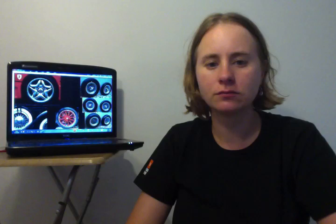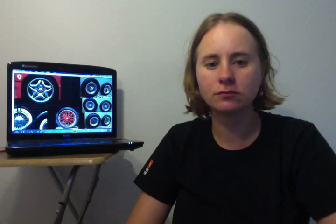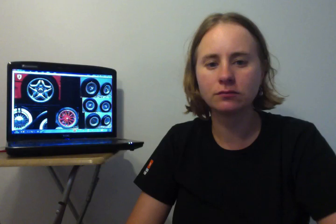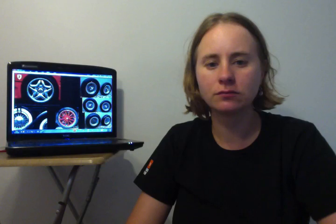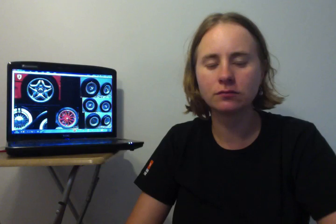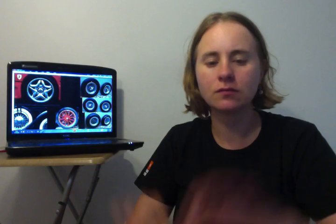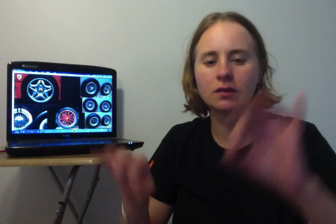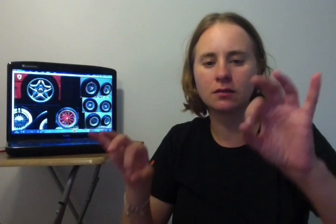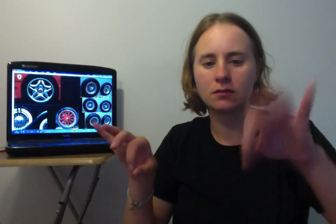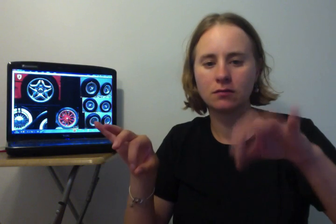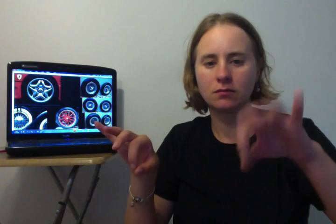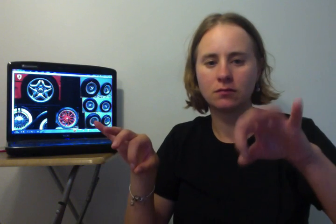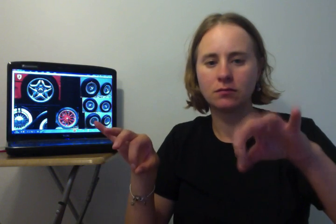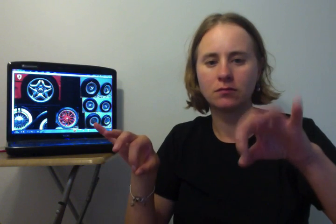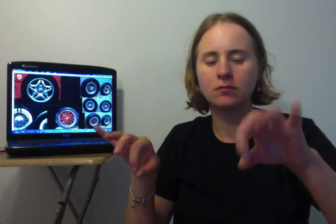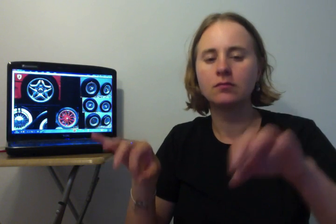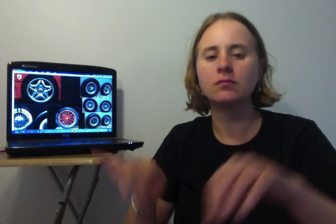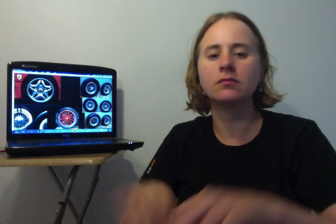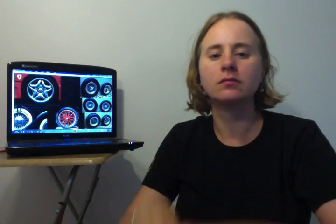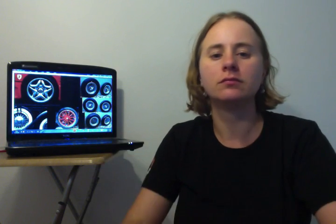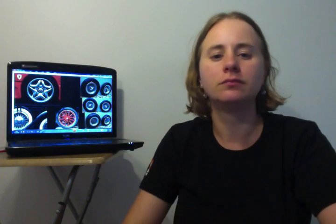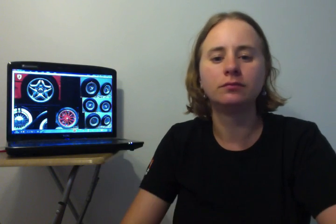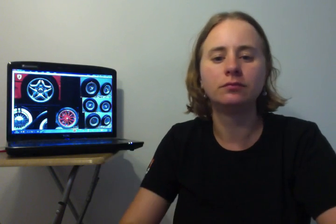wheel